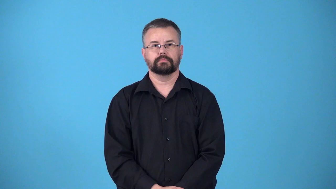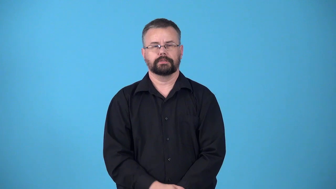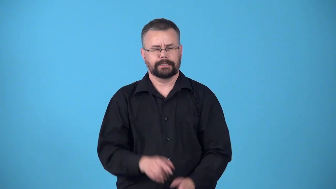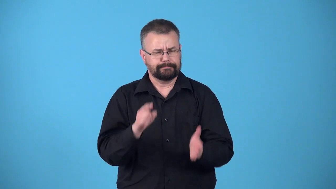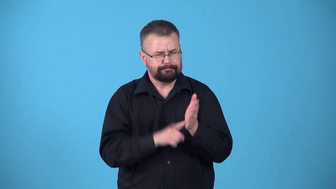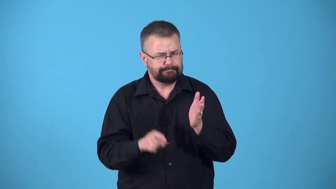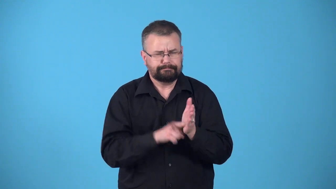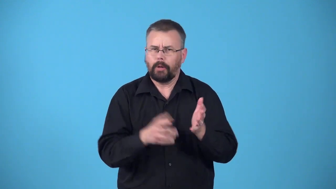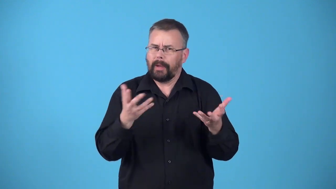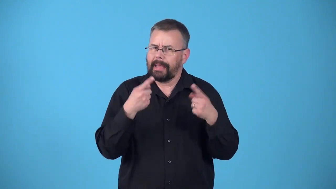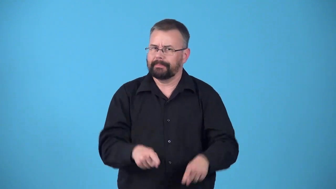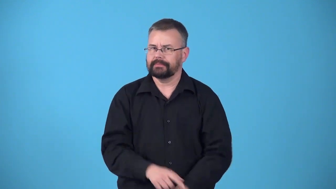get to the bottom of